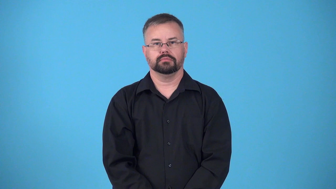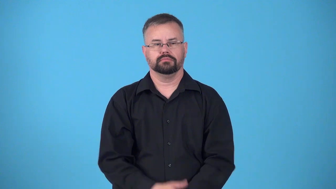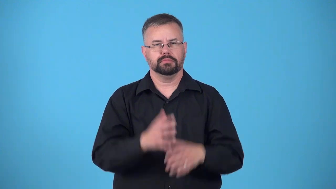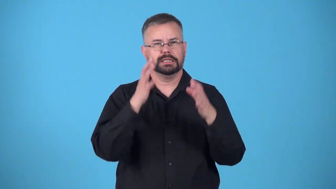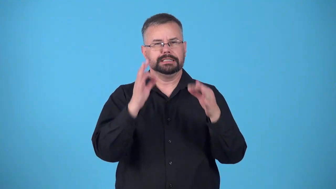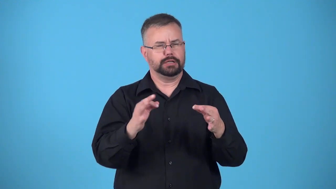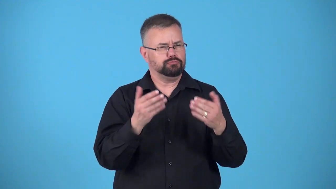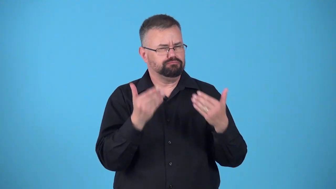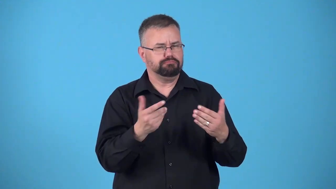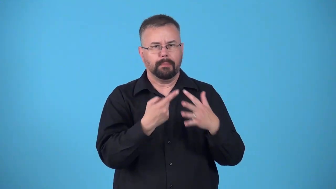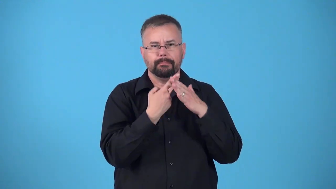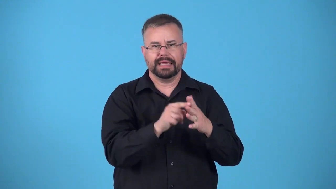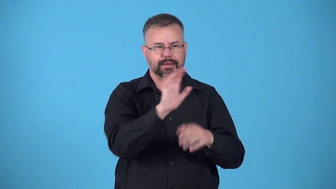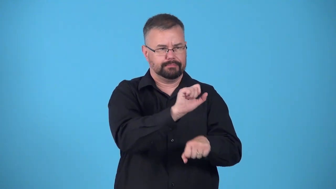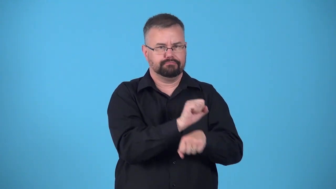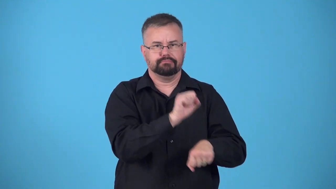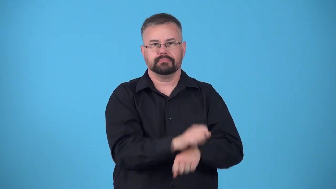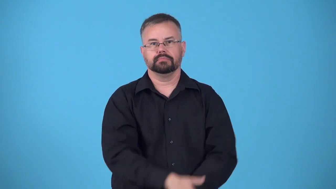set out